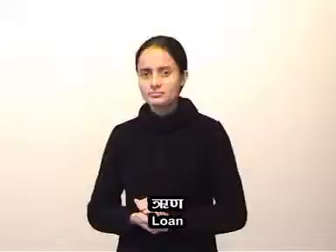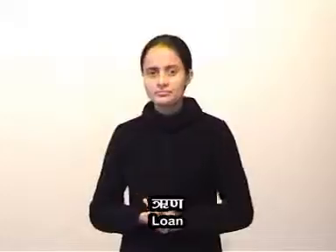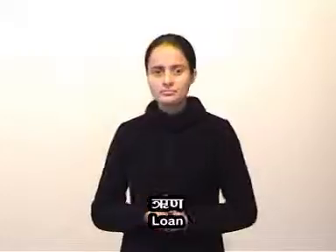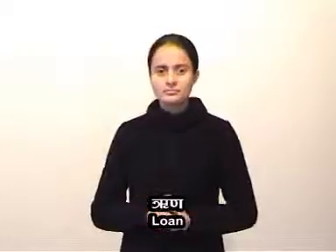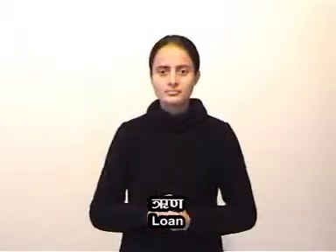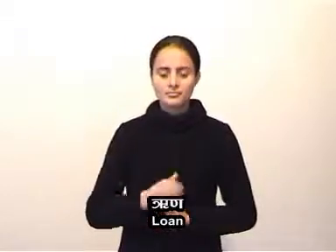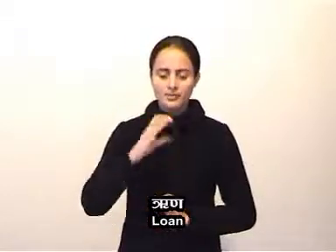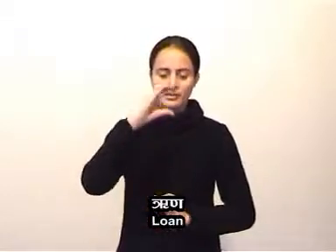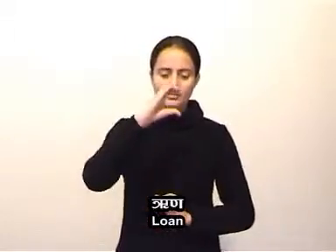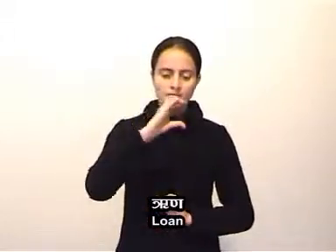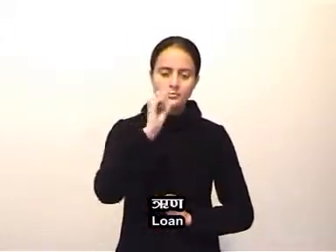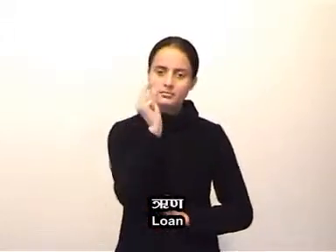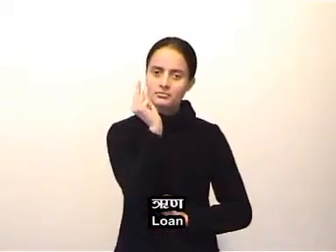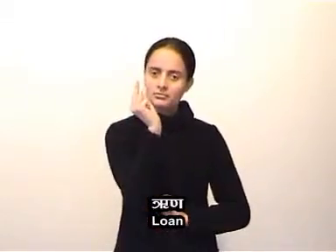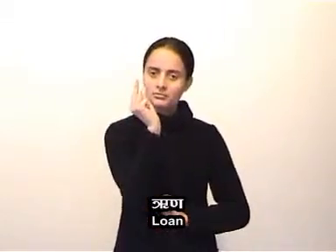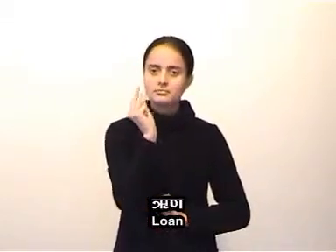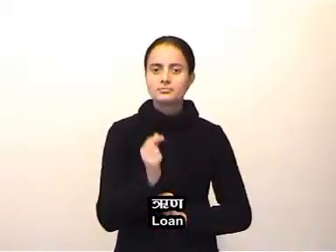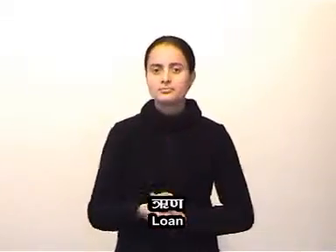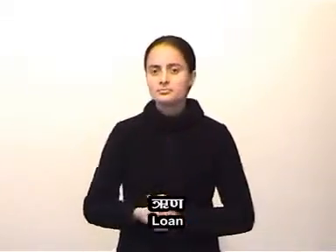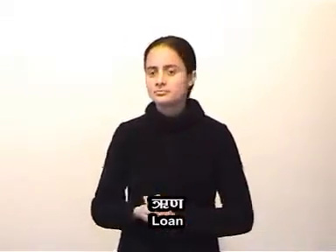loan